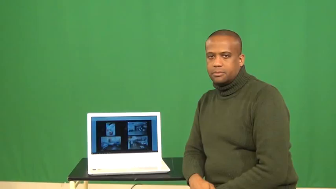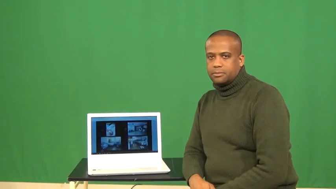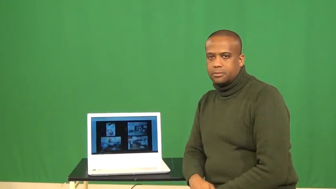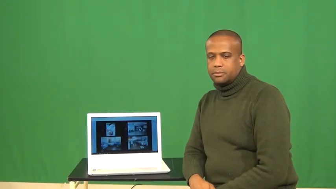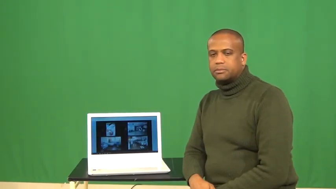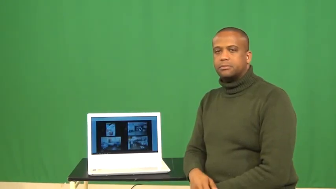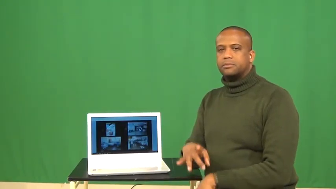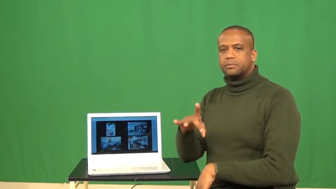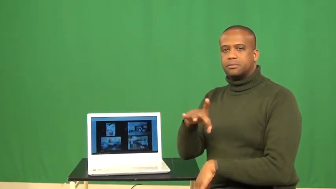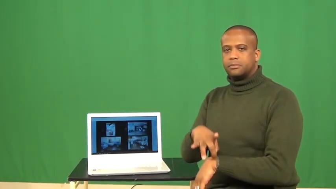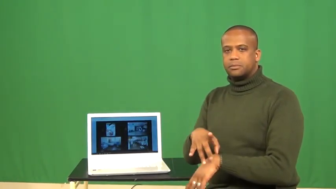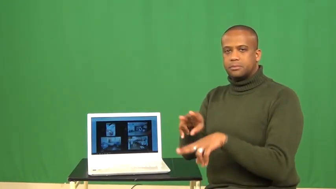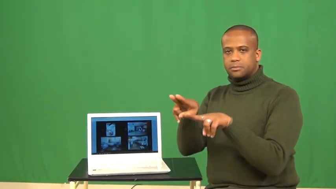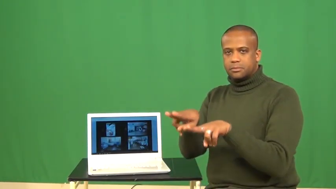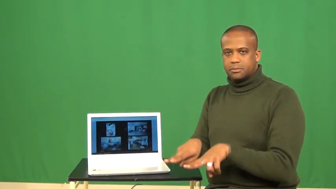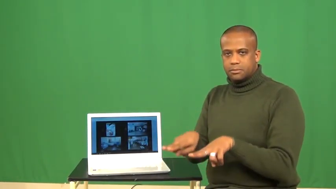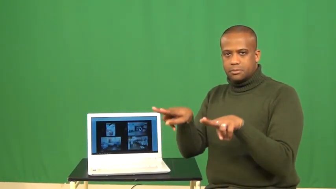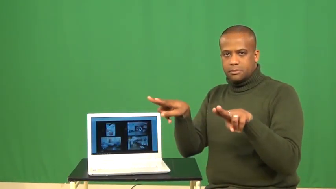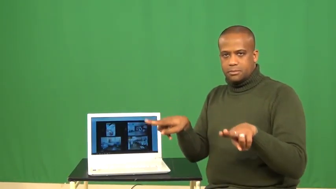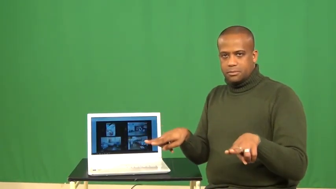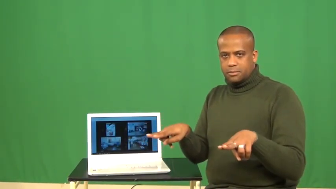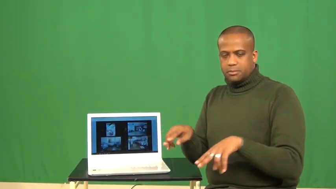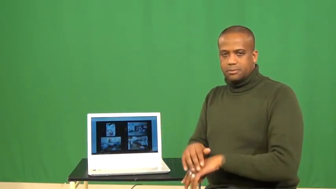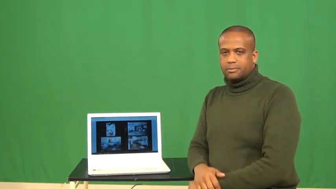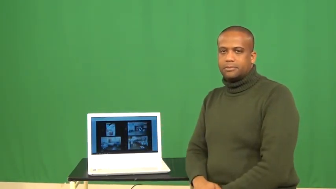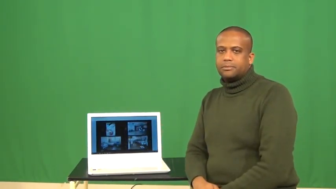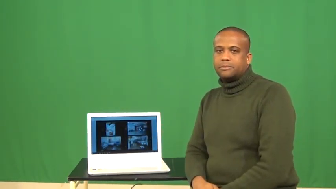hospital